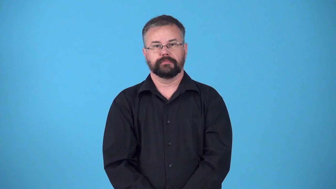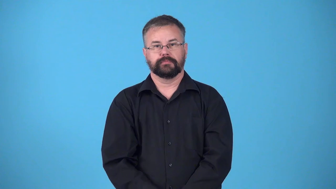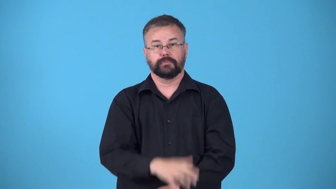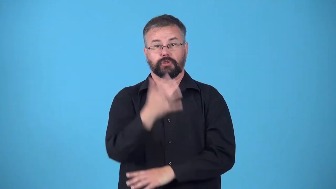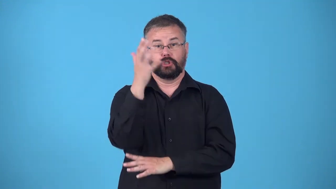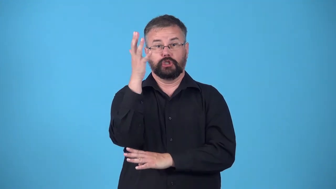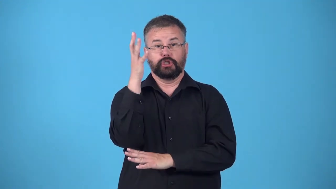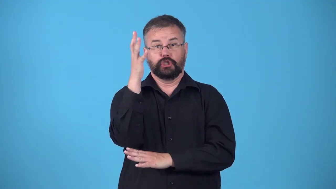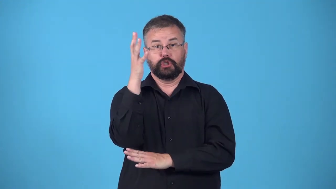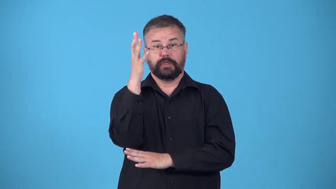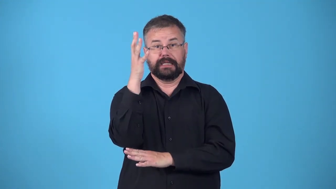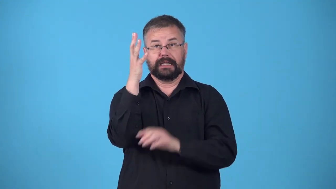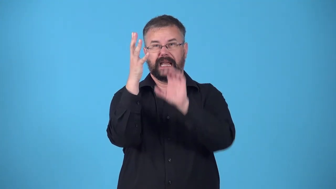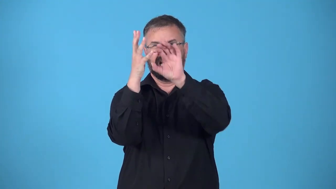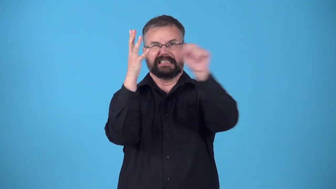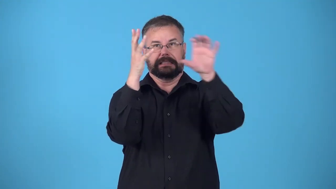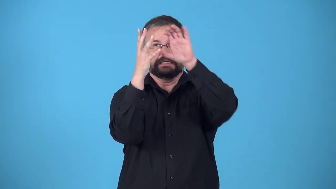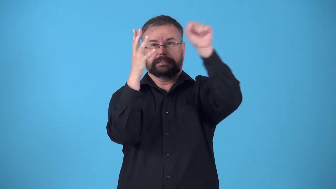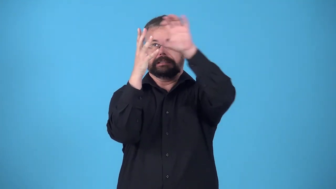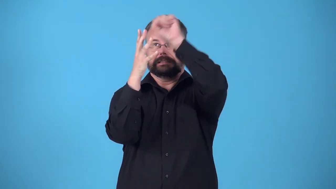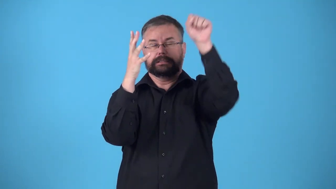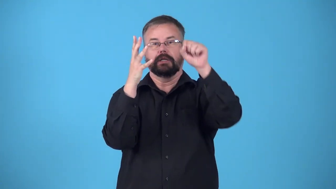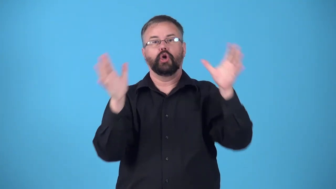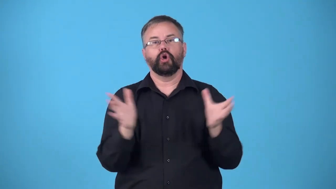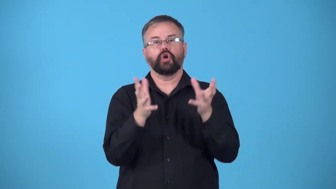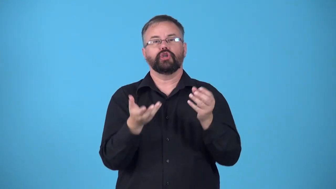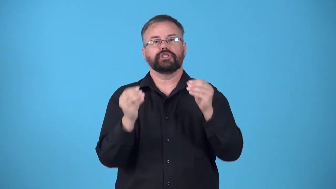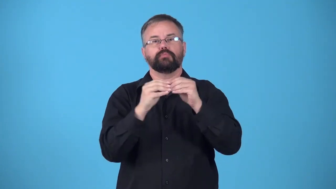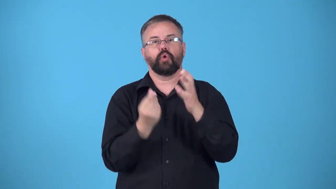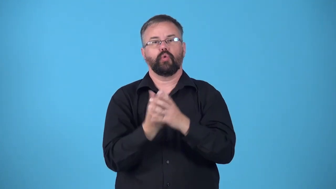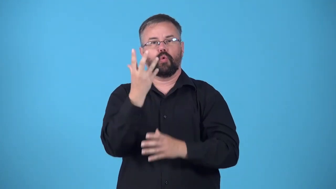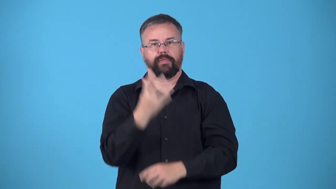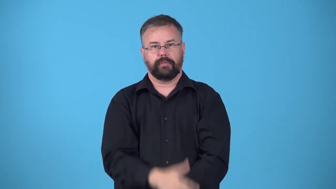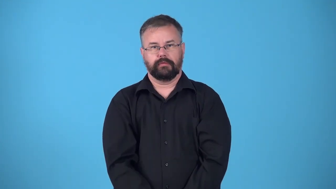cut back, cut away